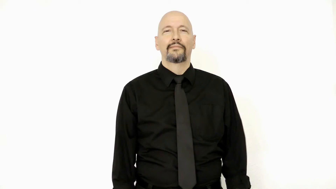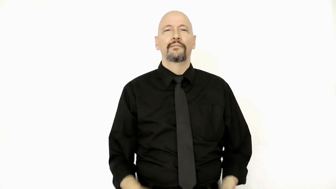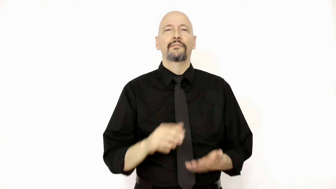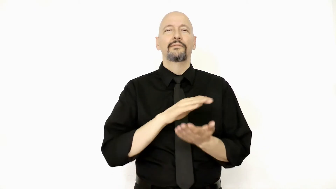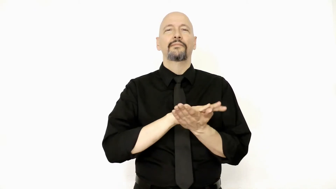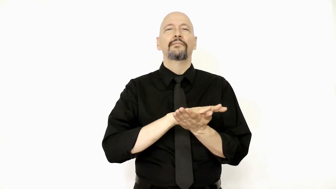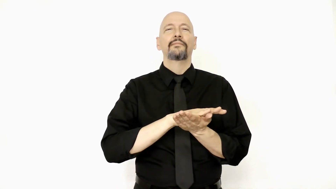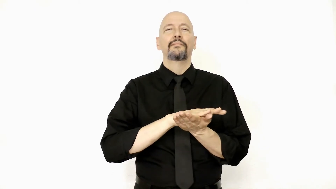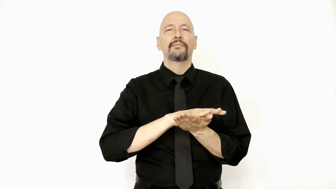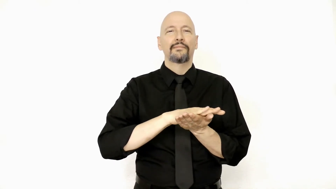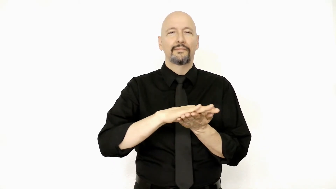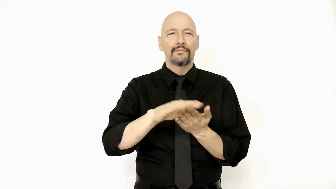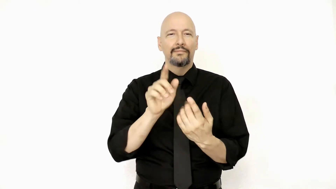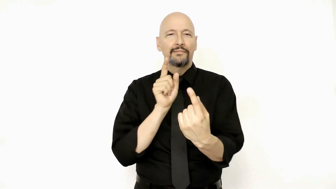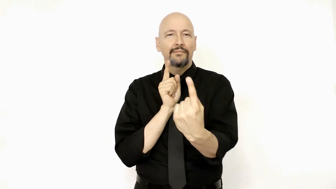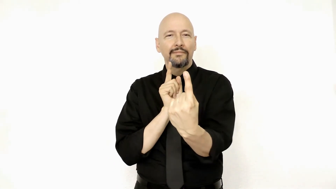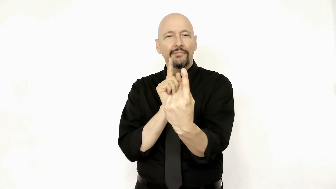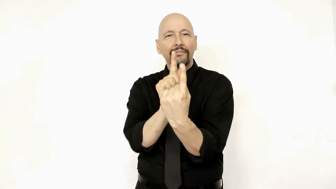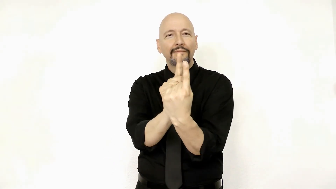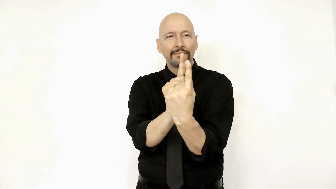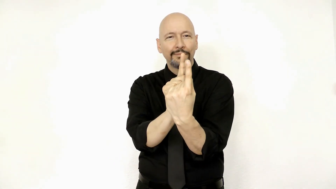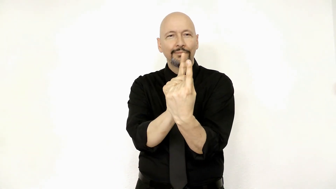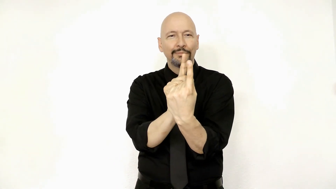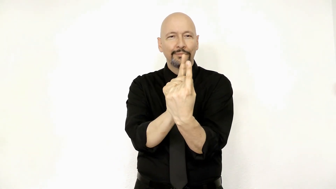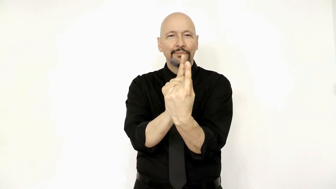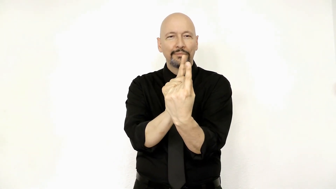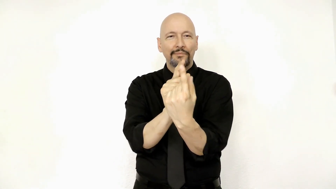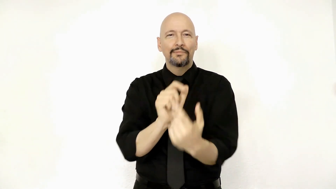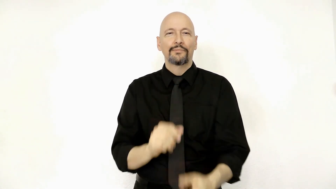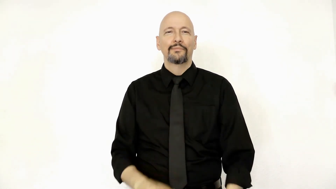NICE-MEET-you